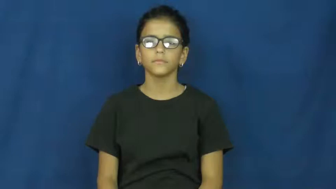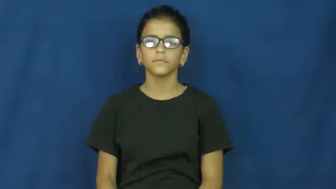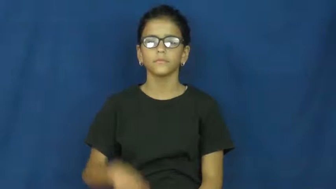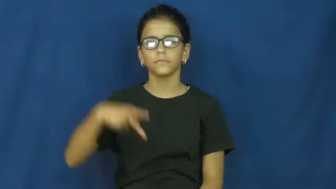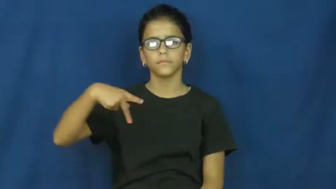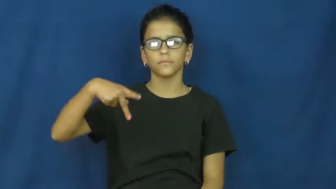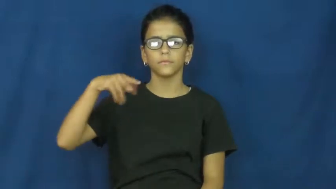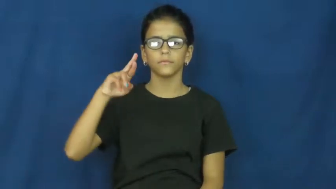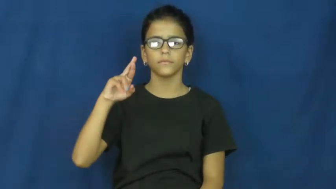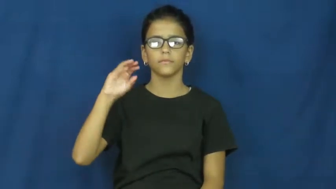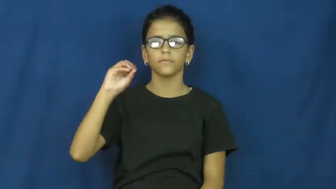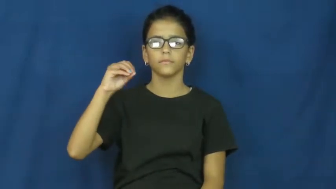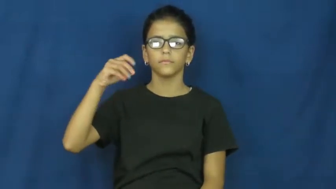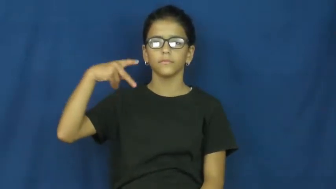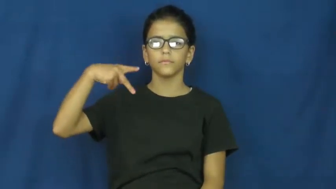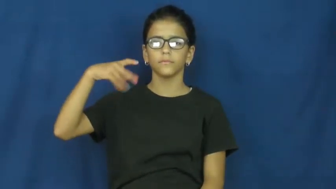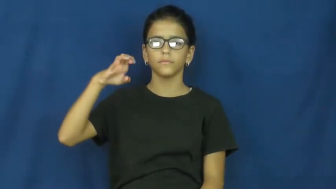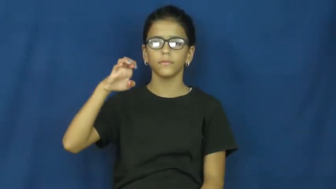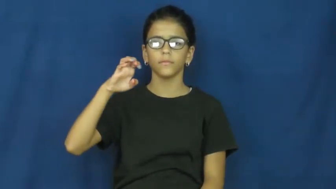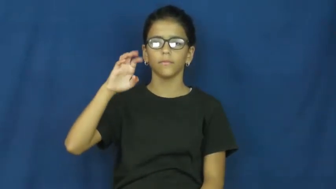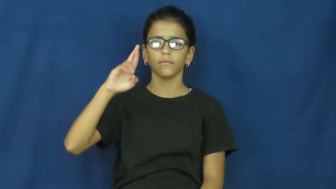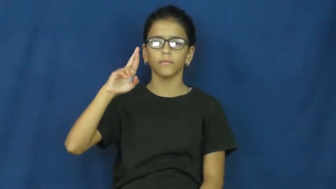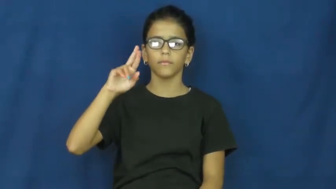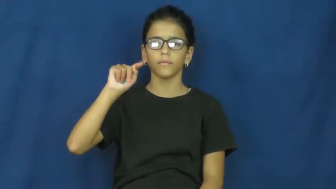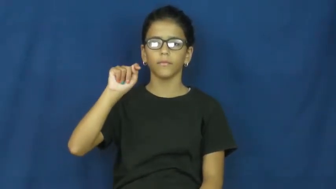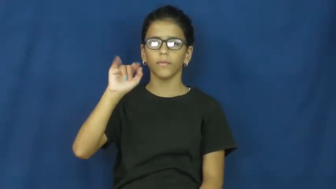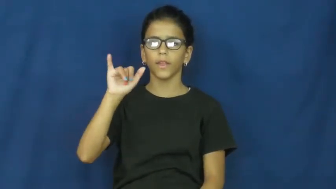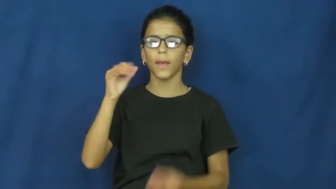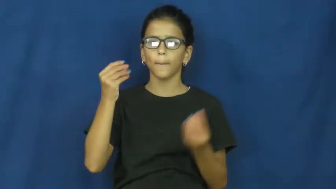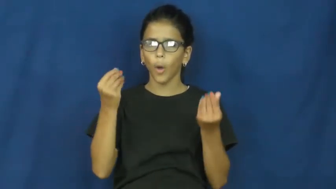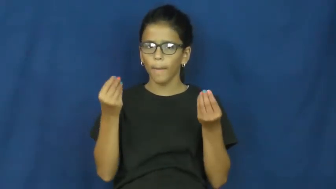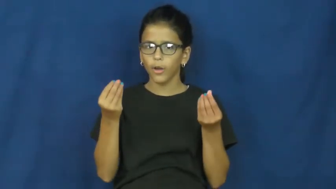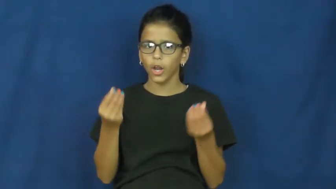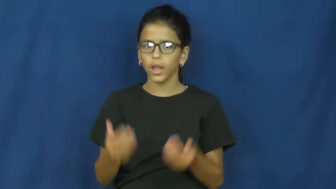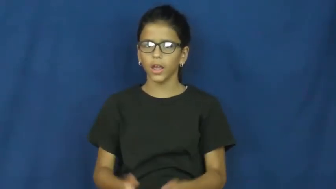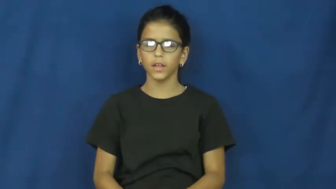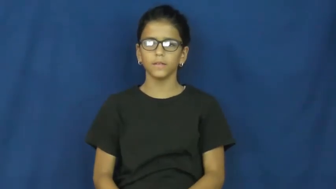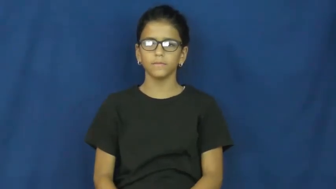property-land